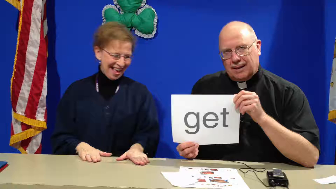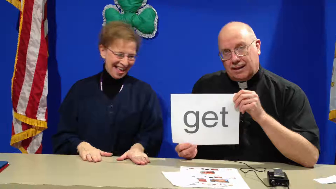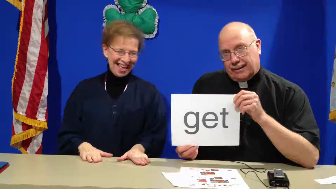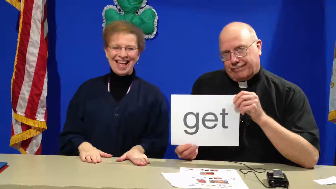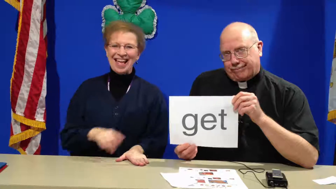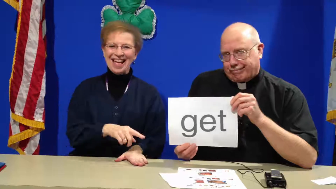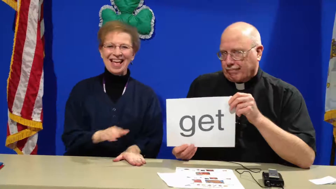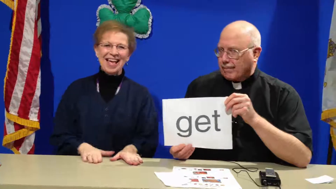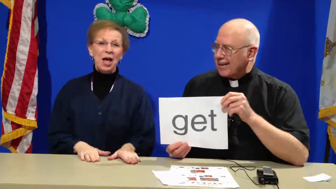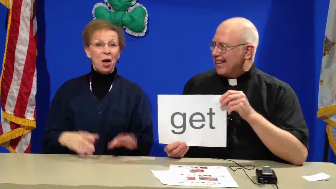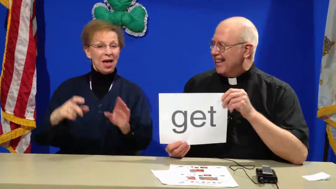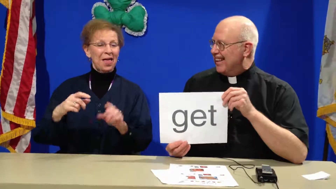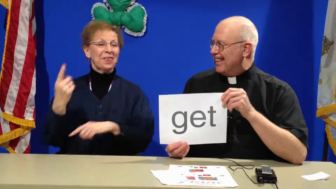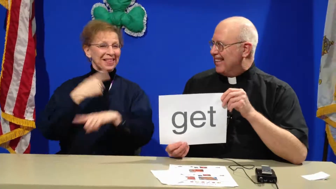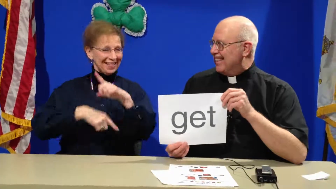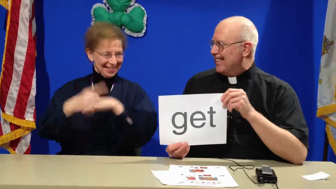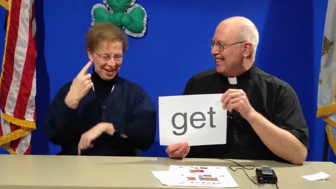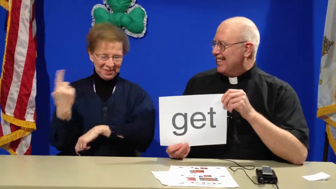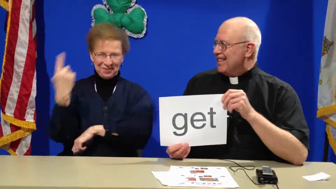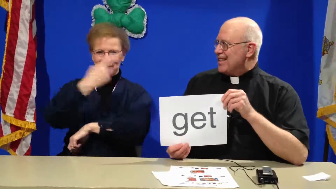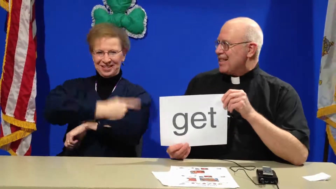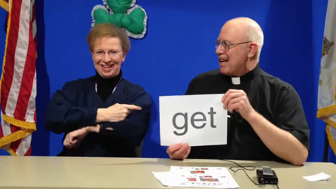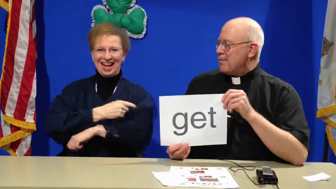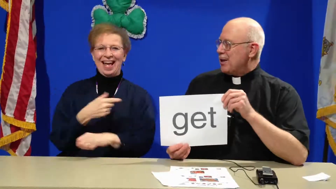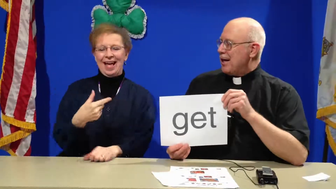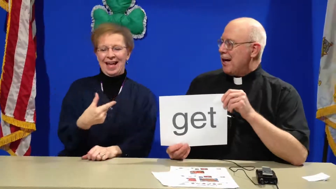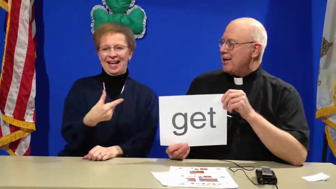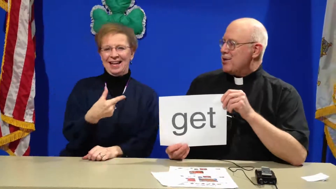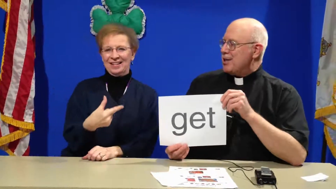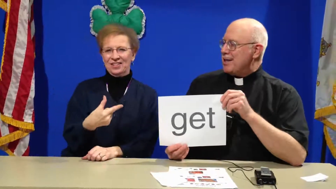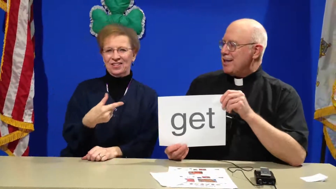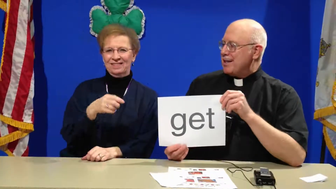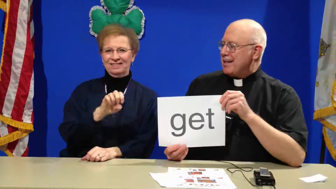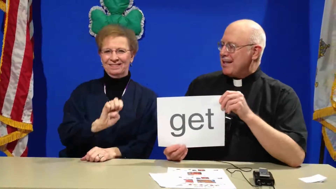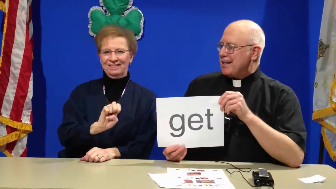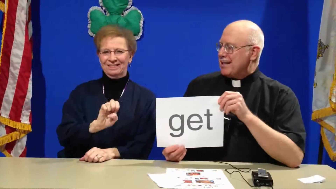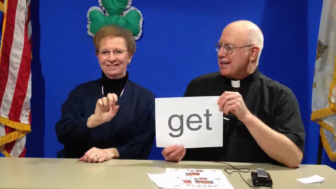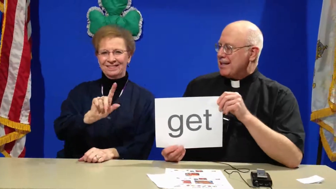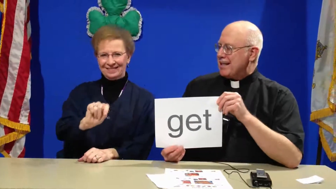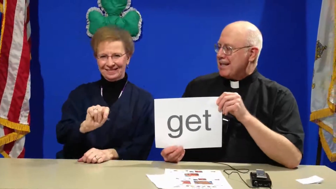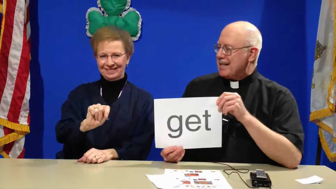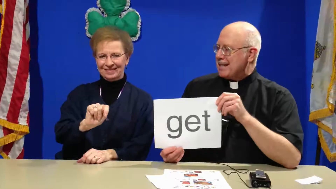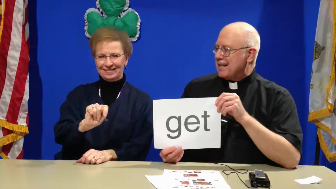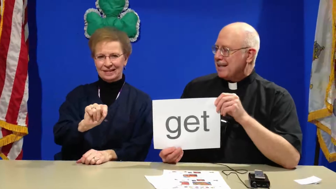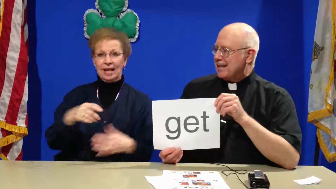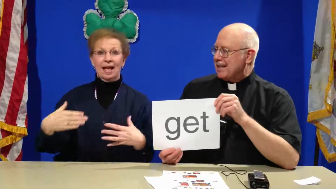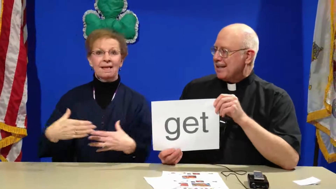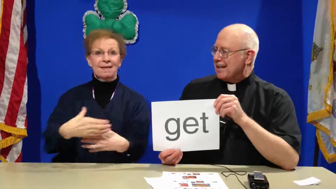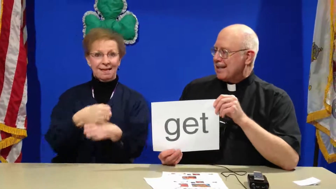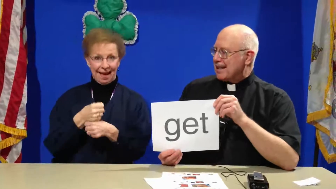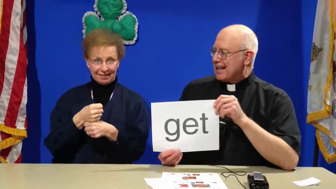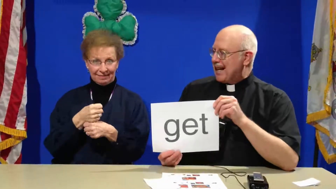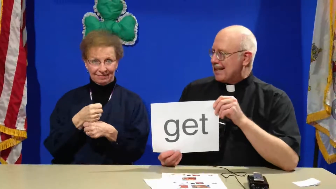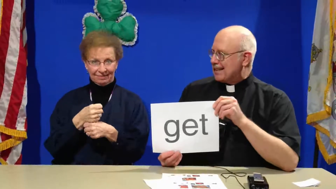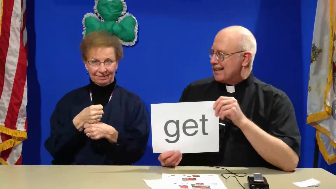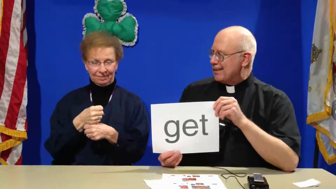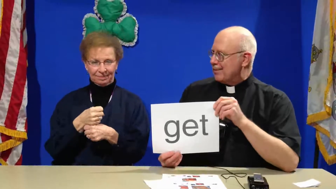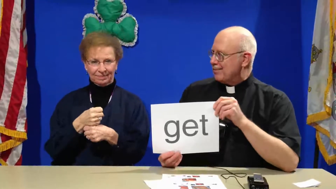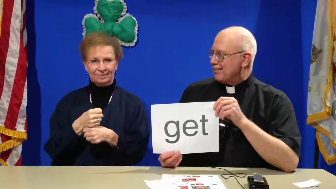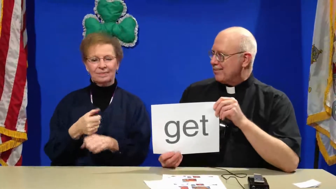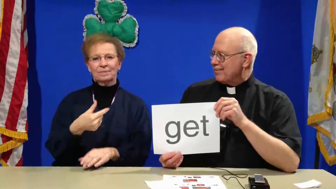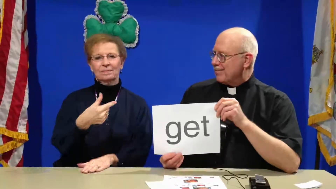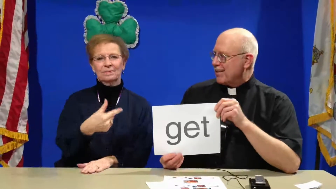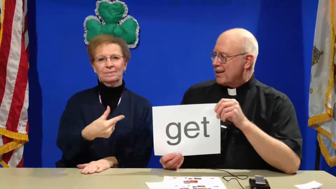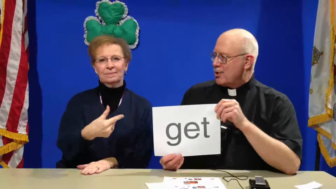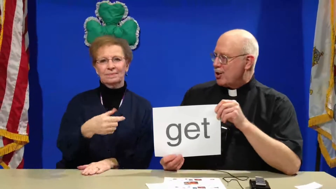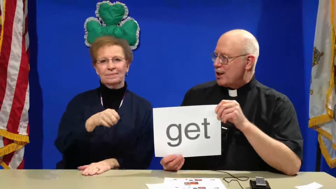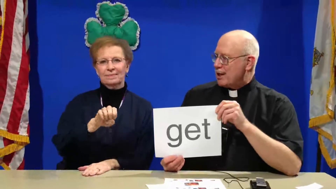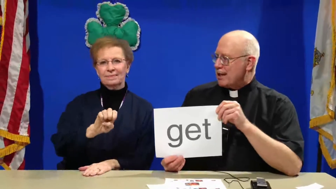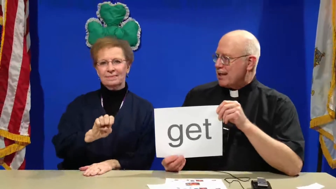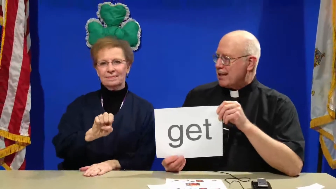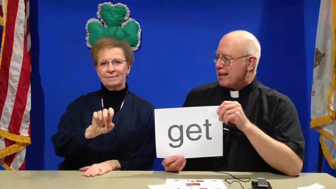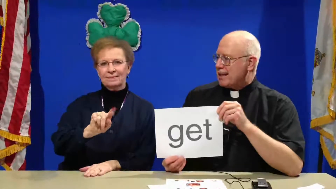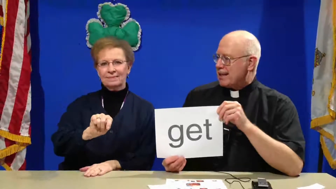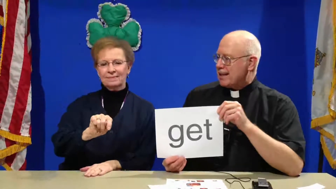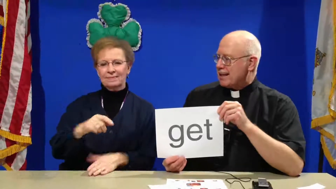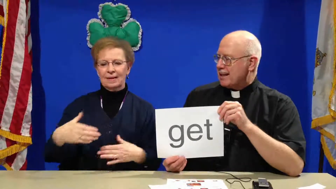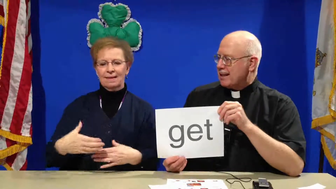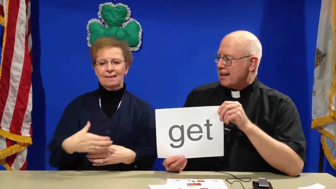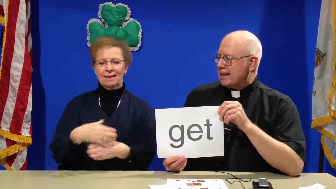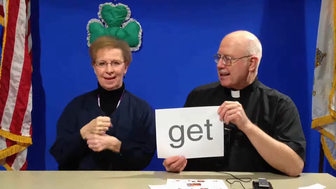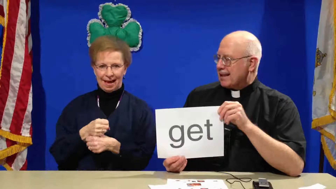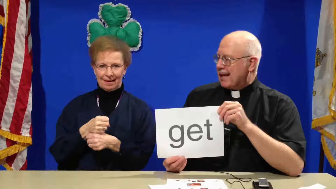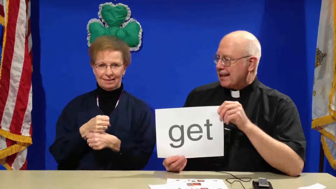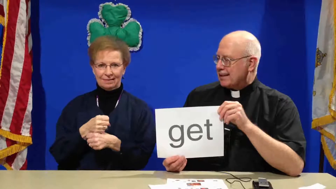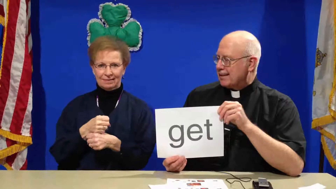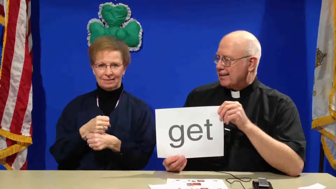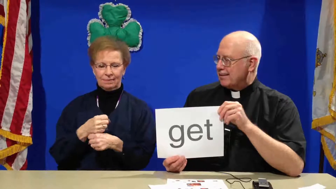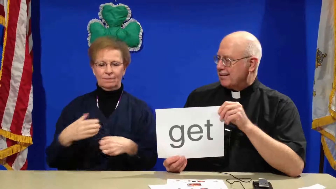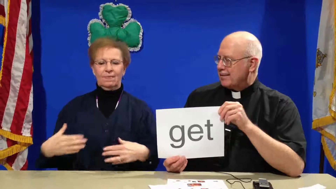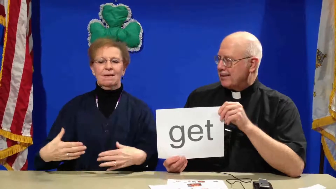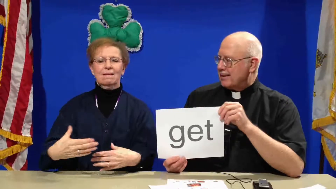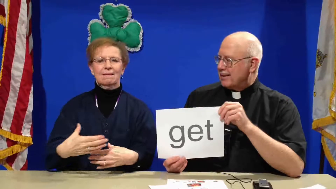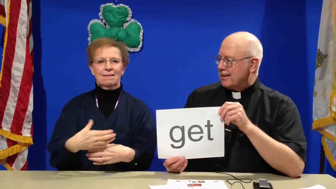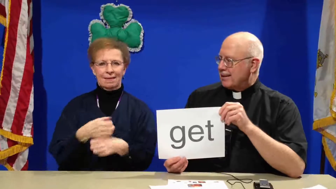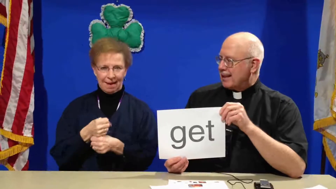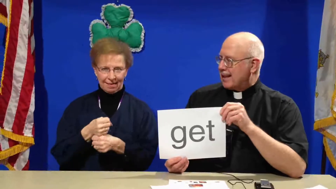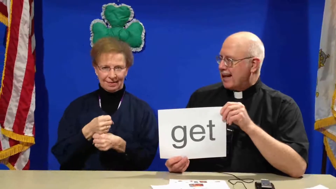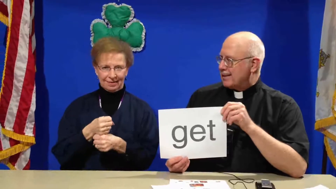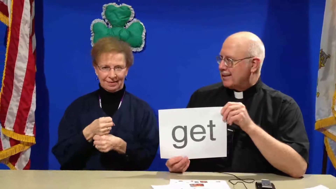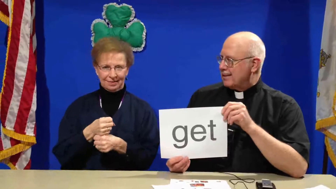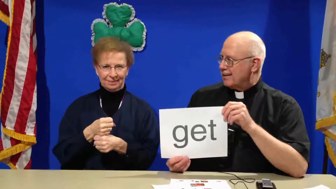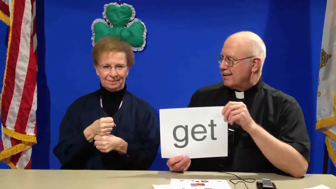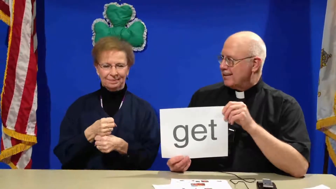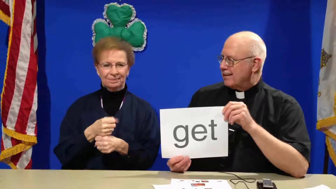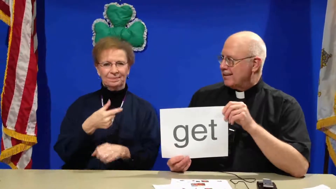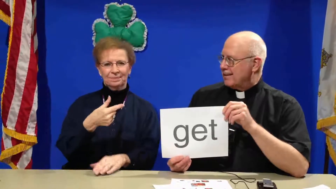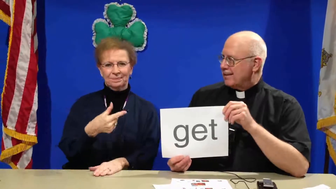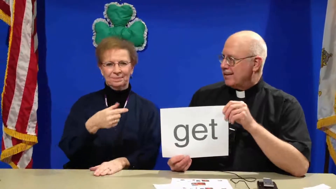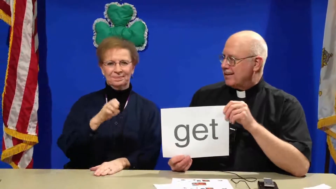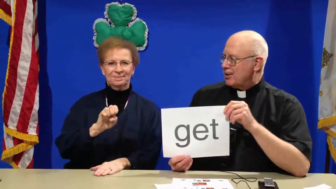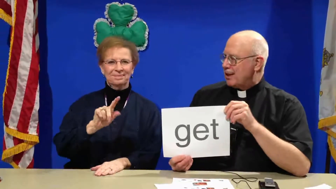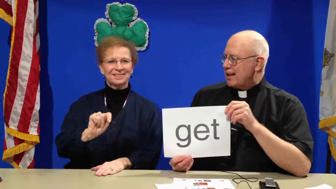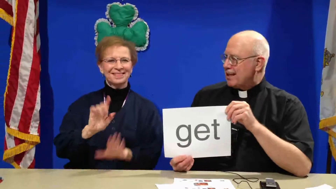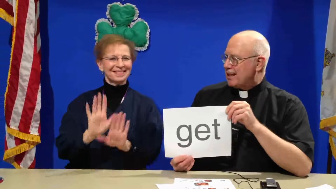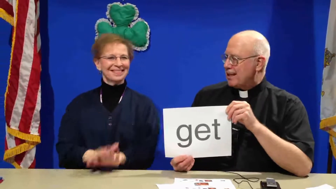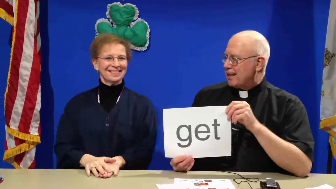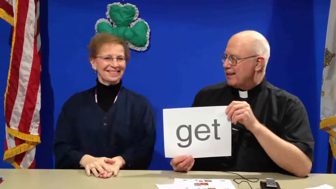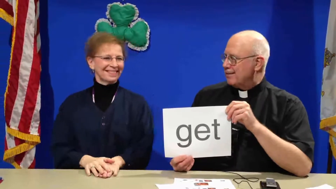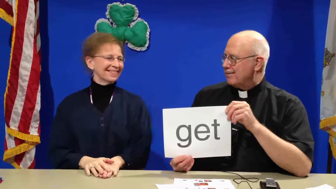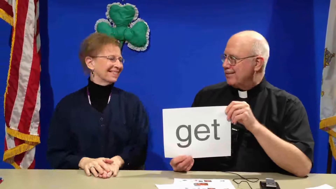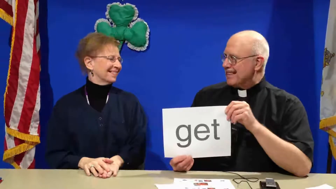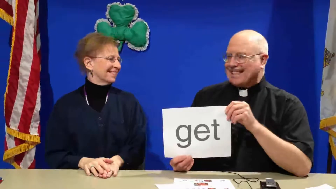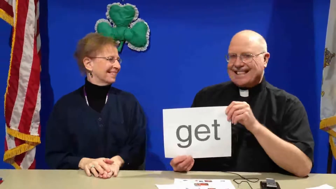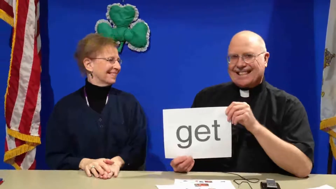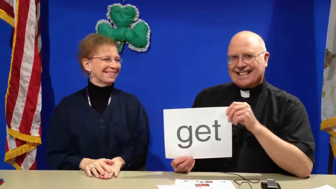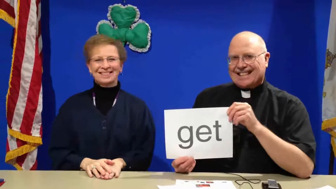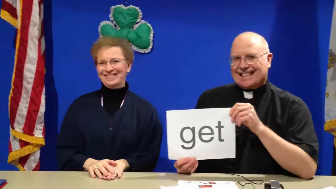get